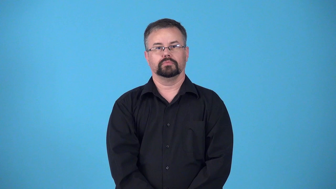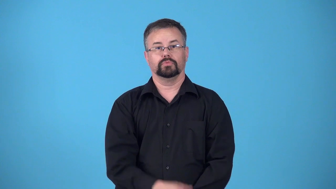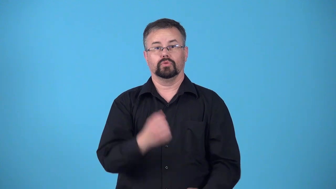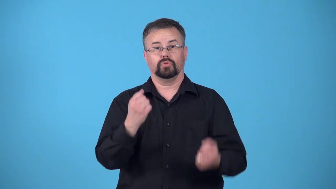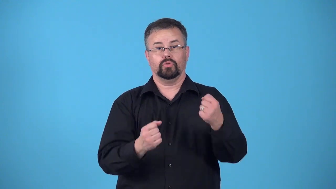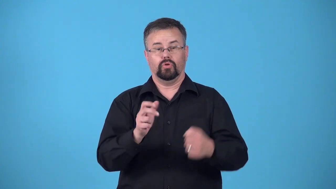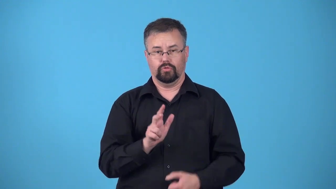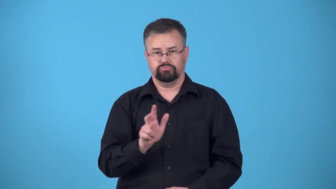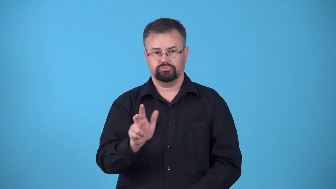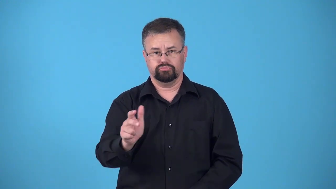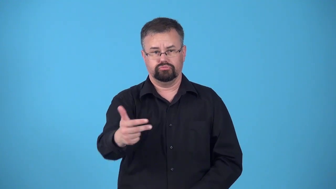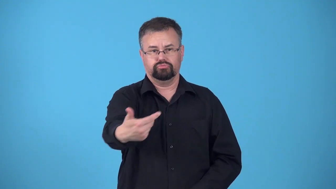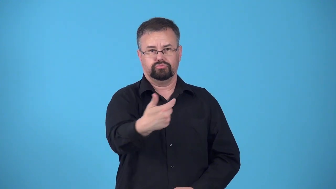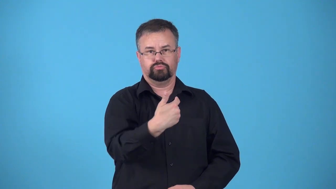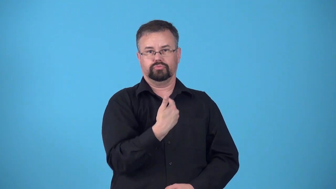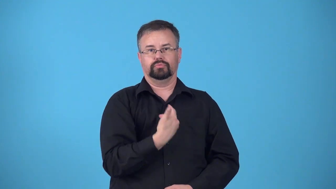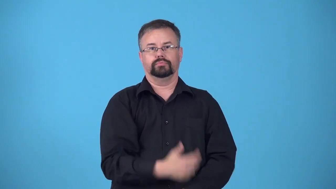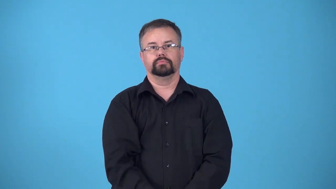U turn a car